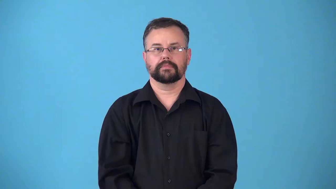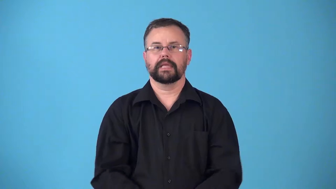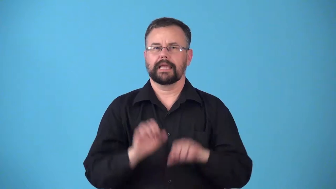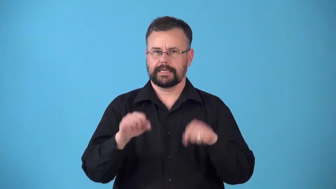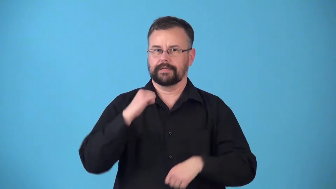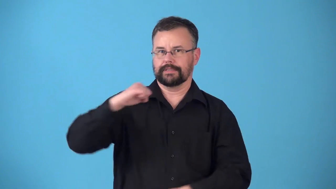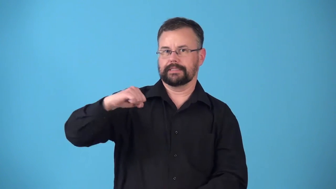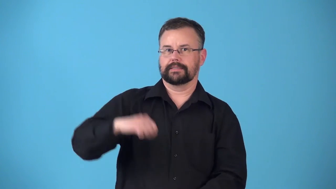resistible